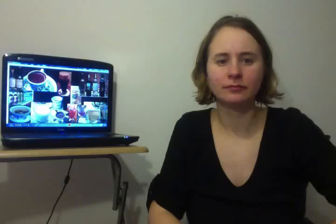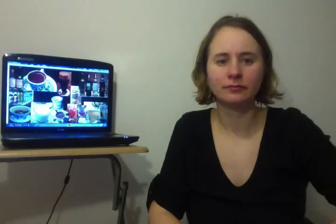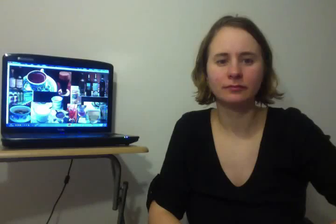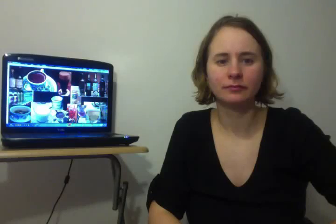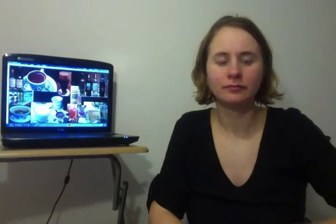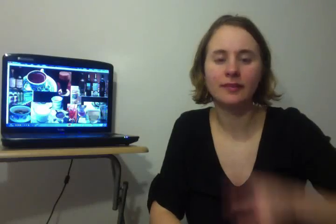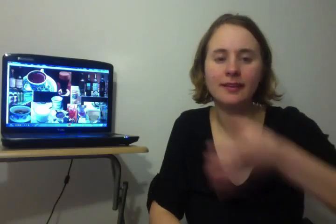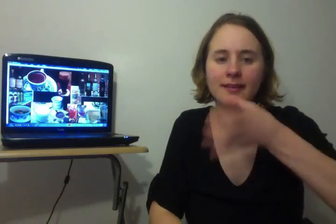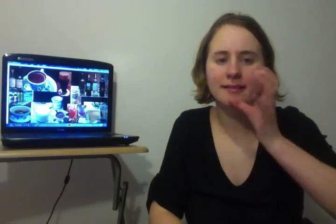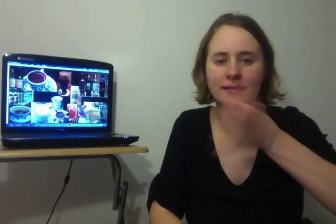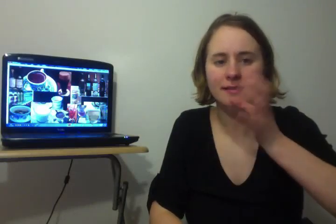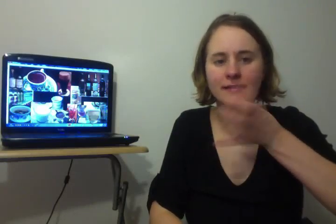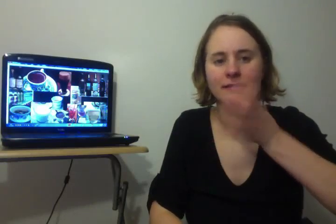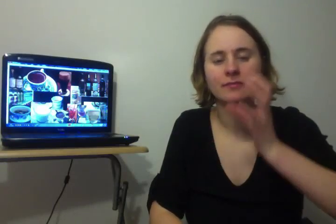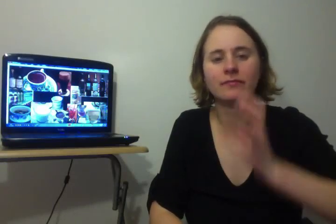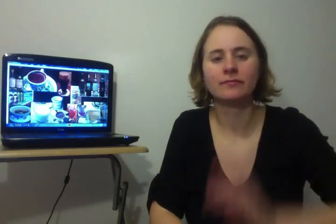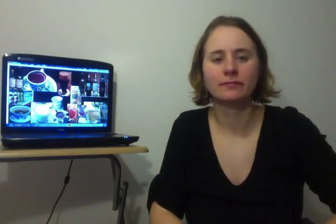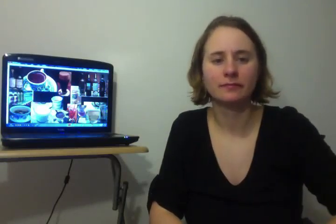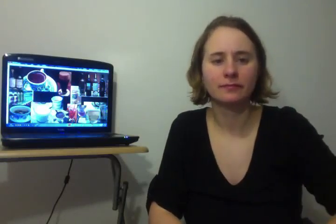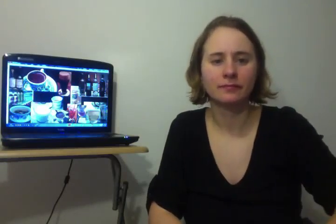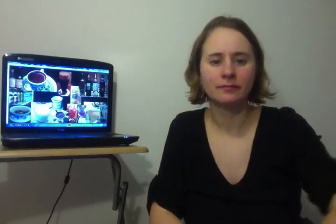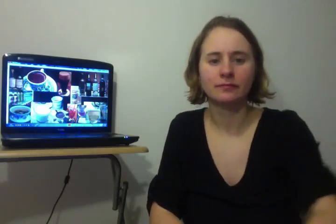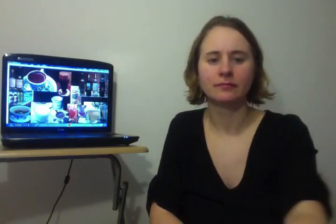drinks